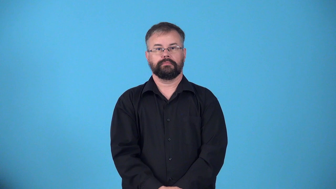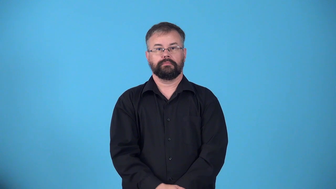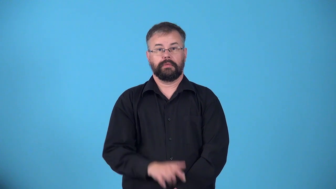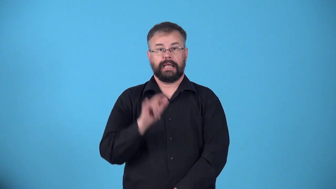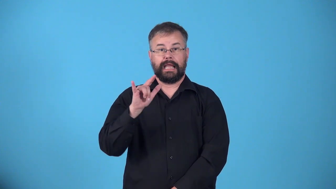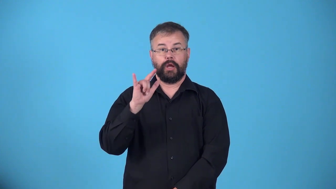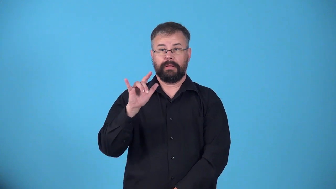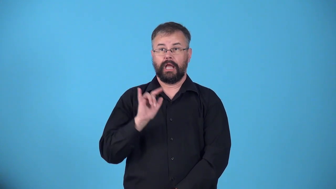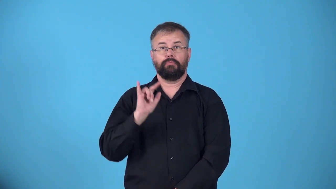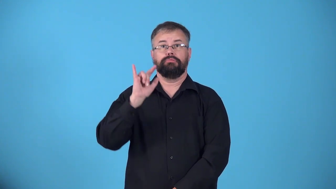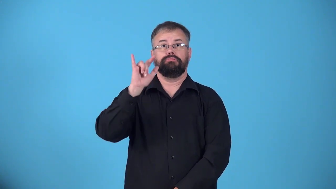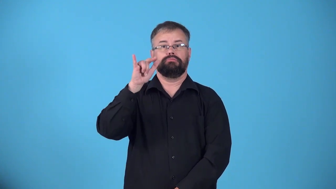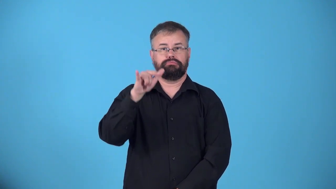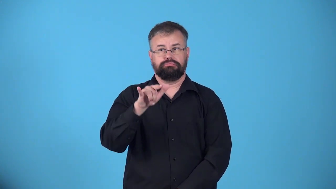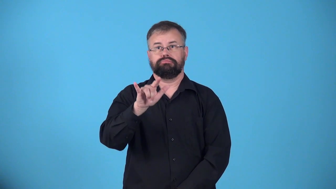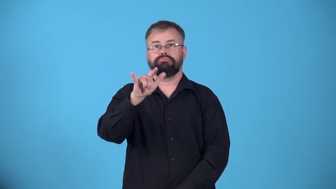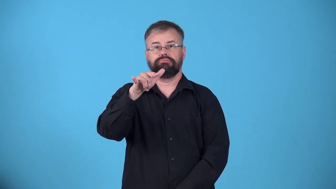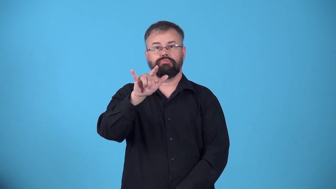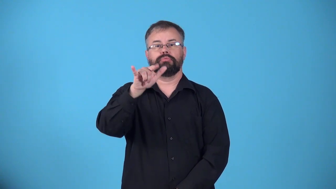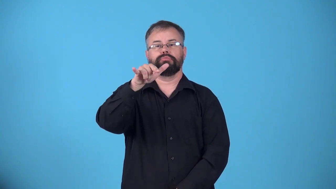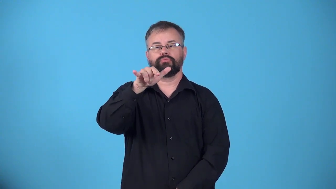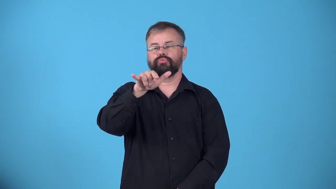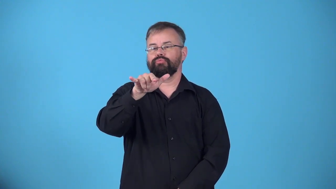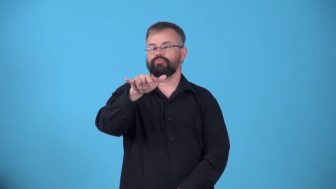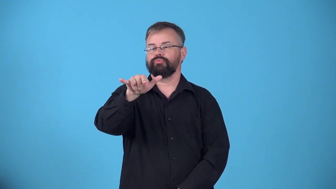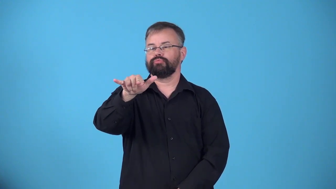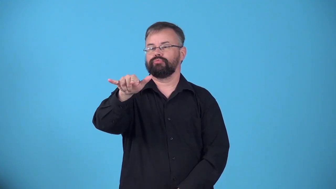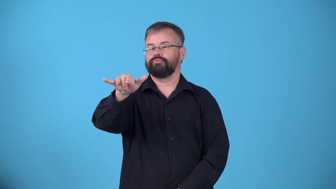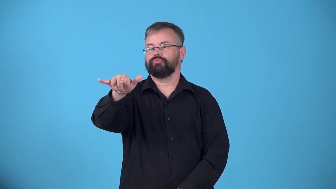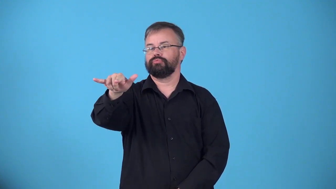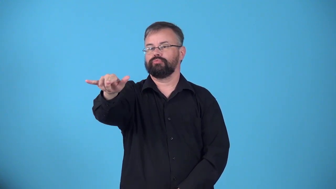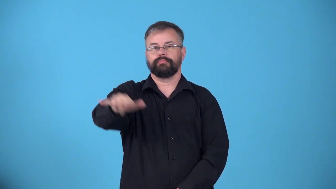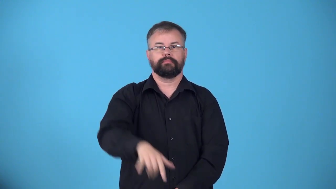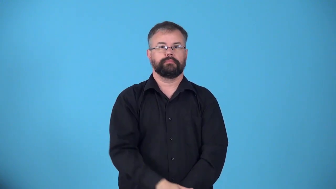level off-airplane